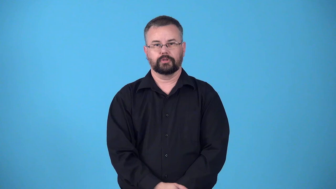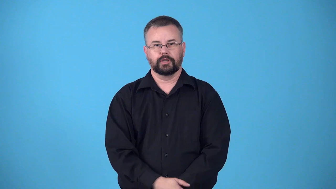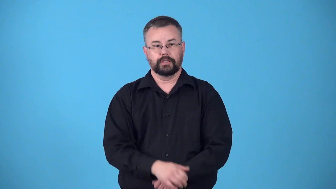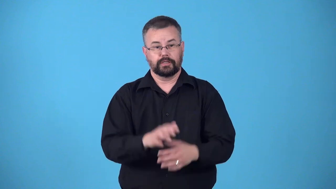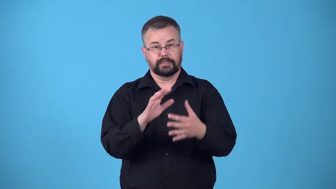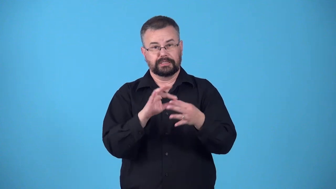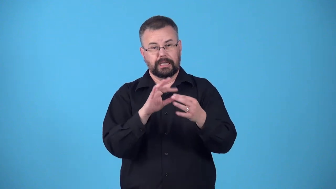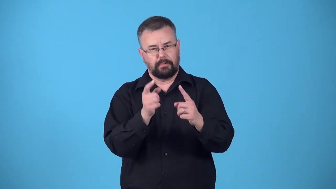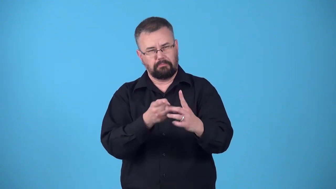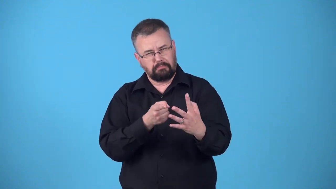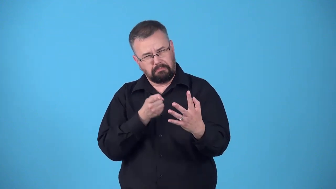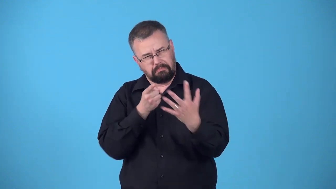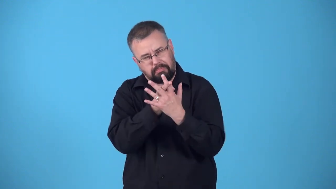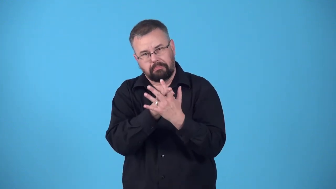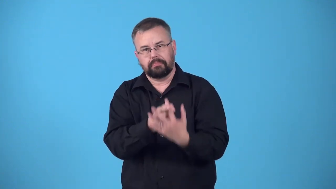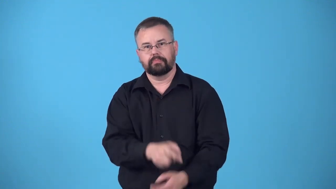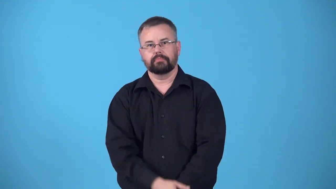cuts like a knife